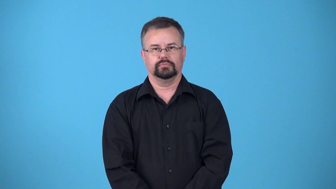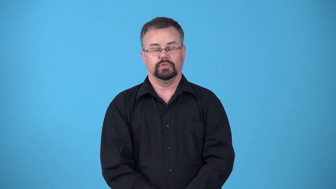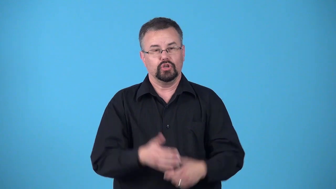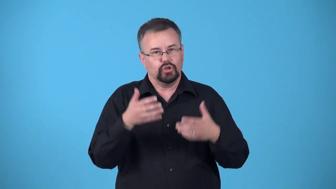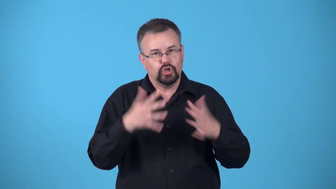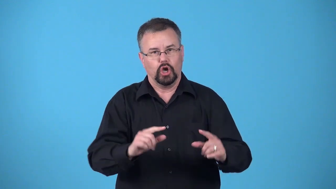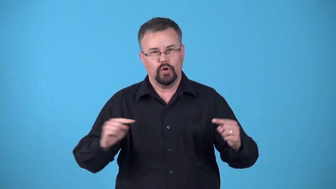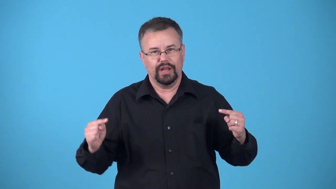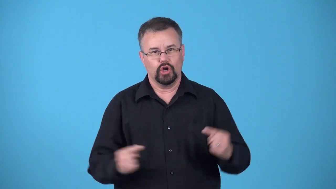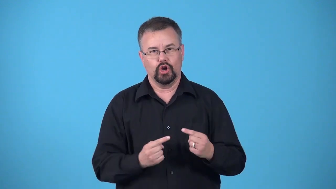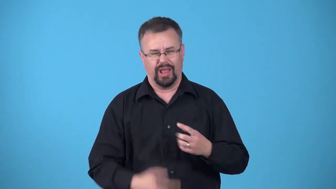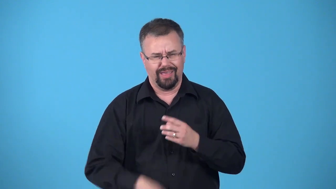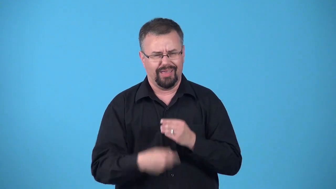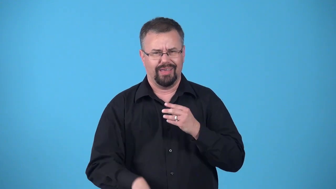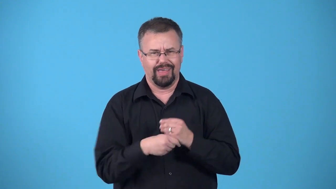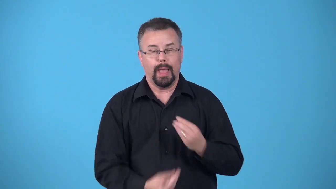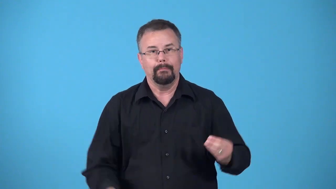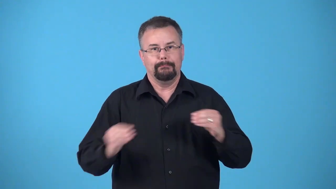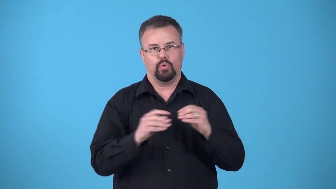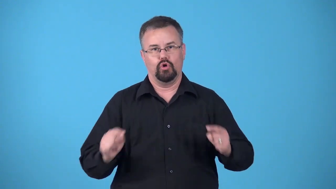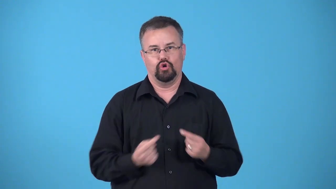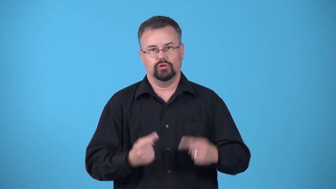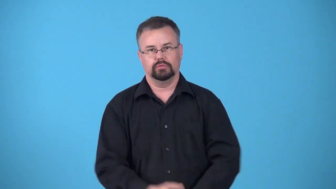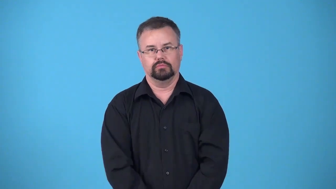salt in a wound